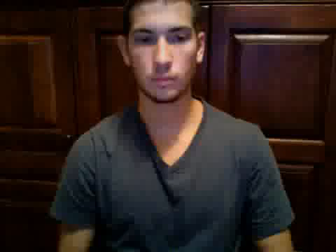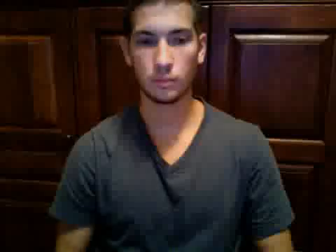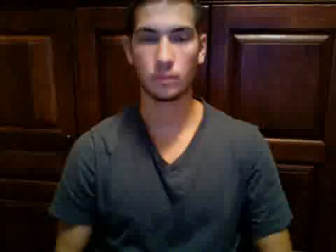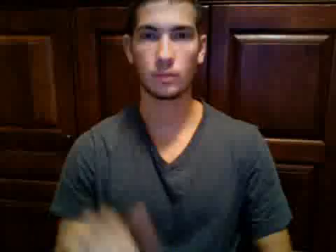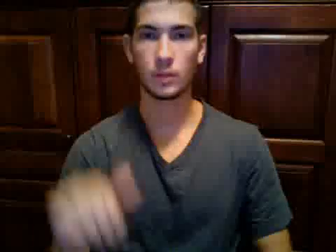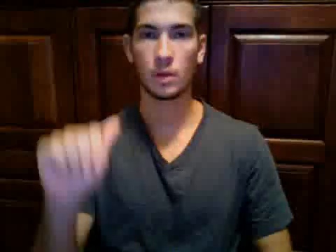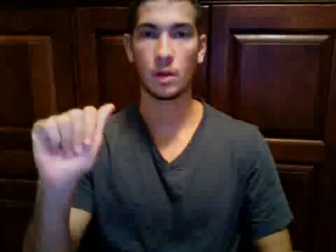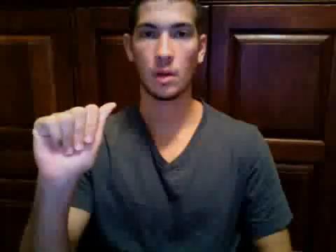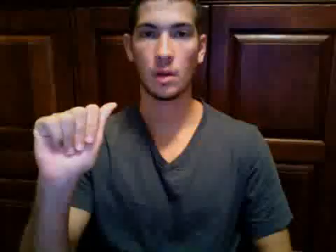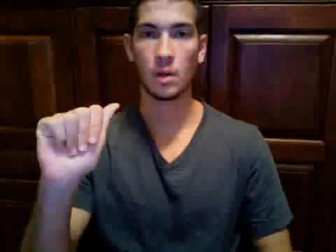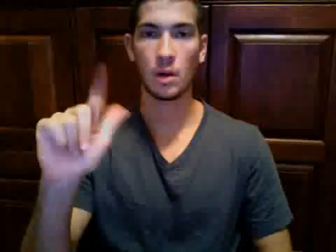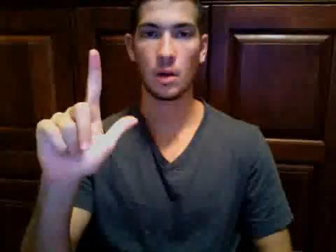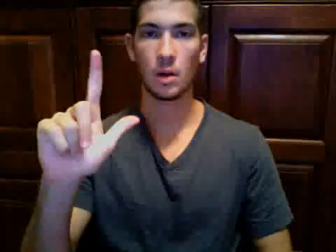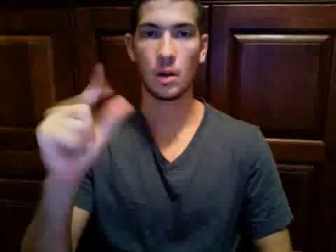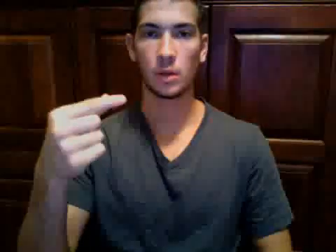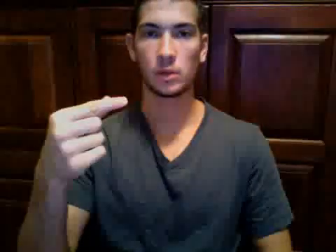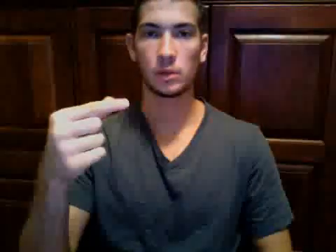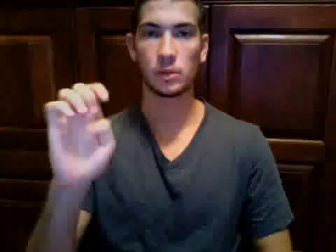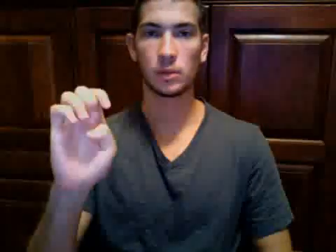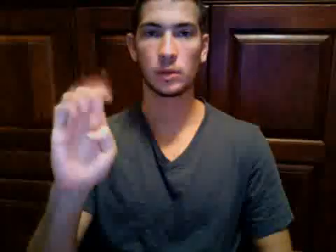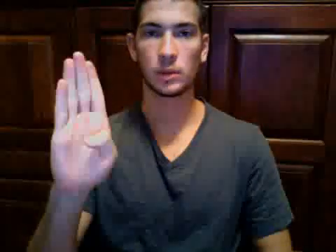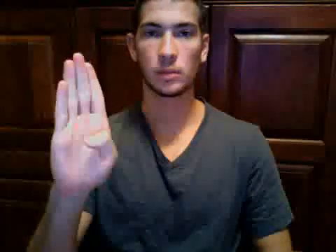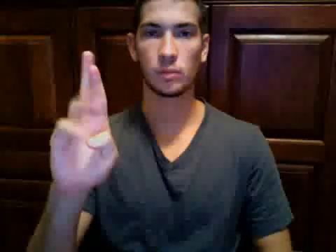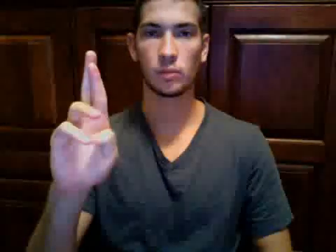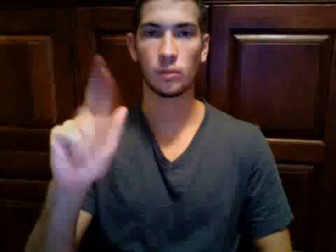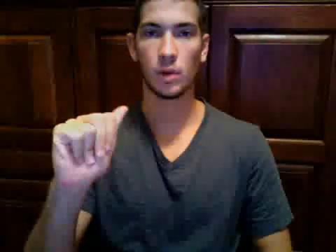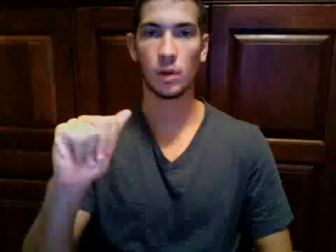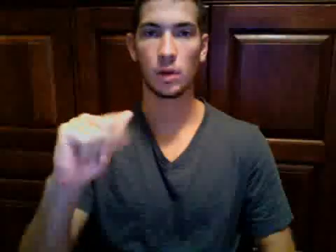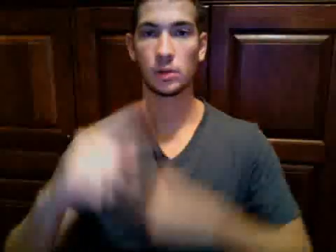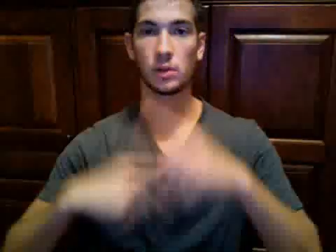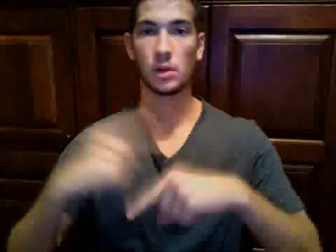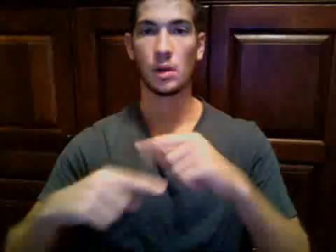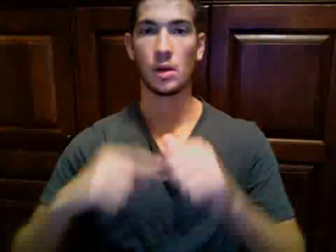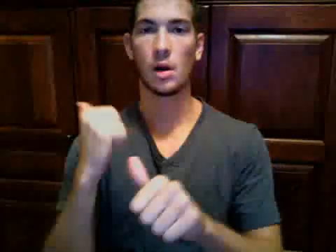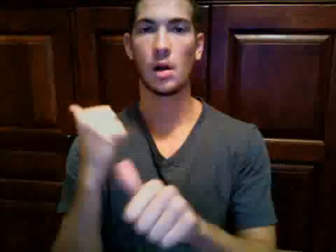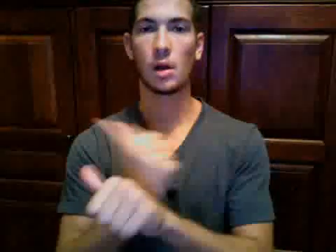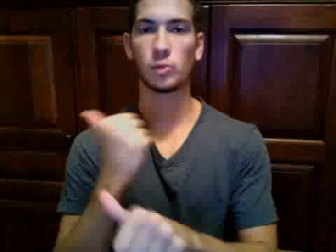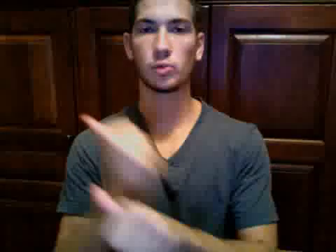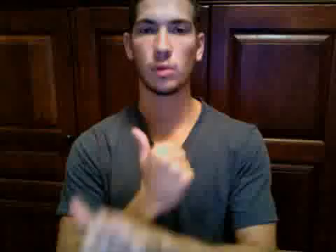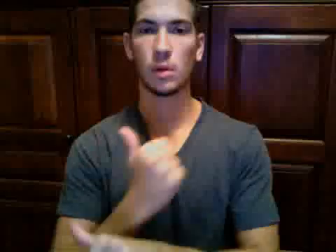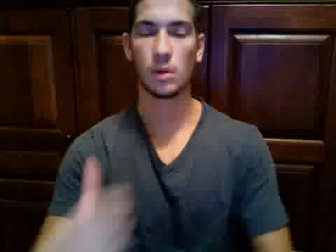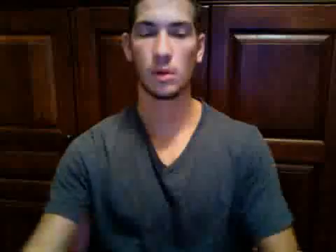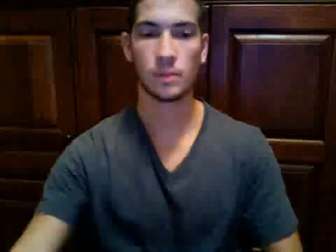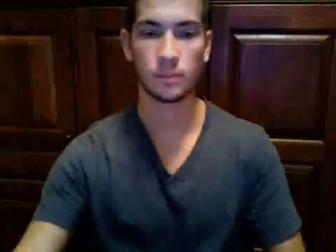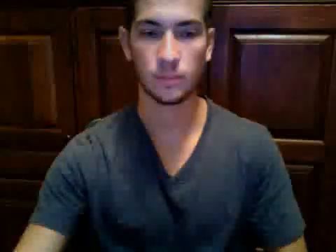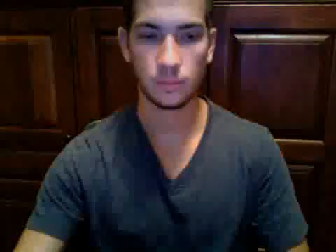Algebra